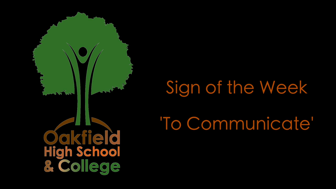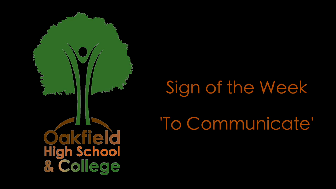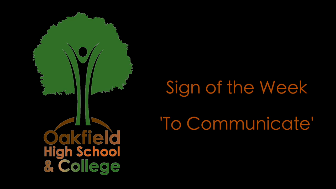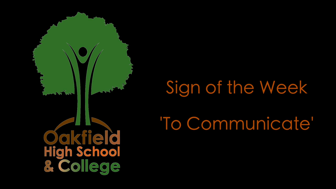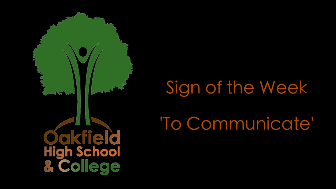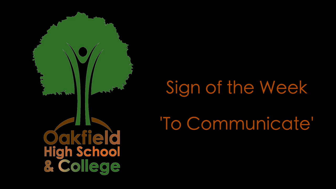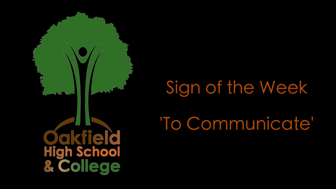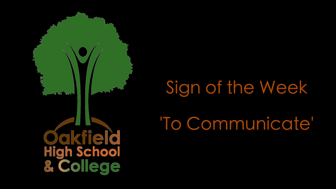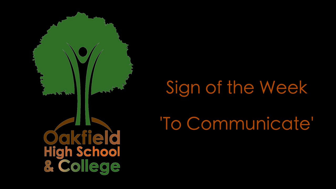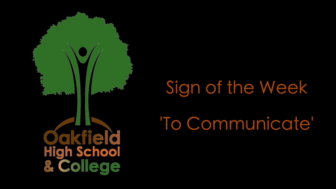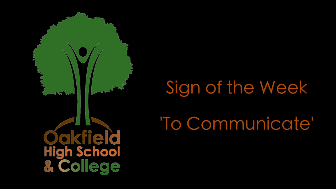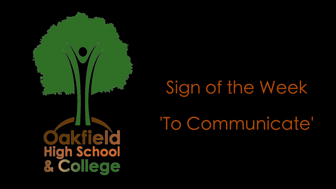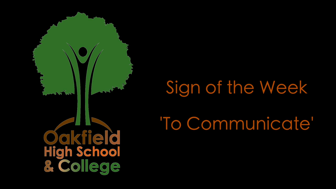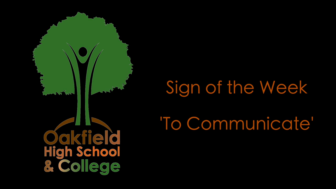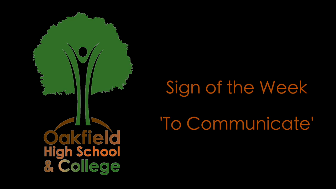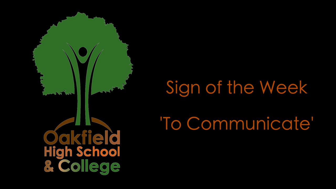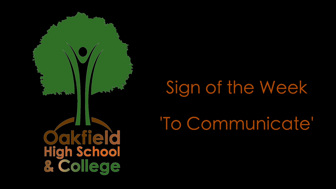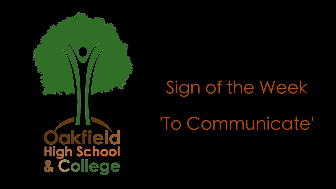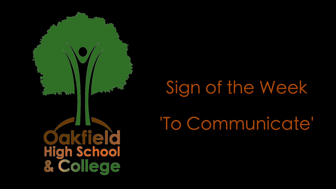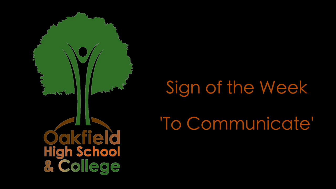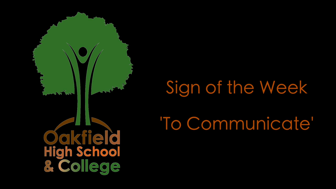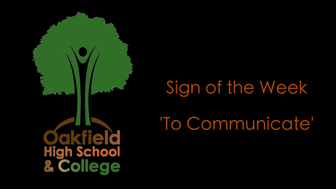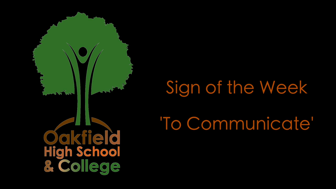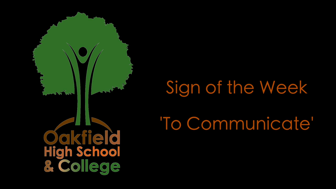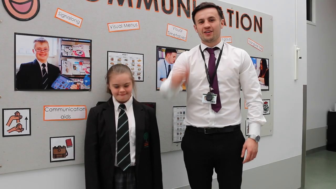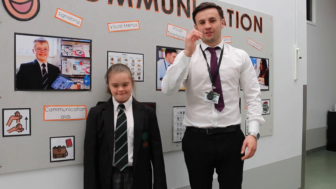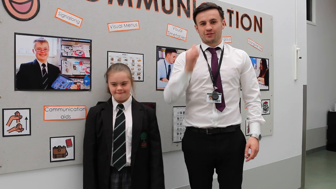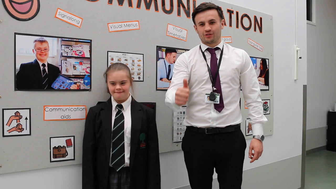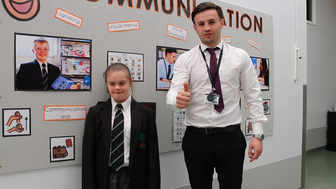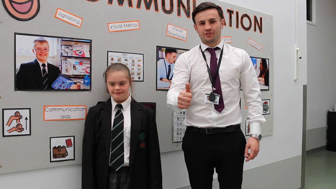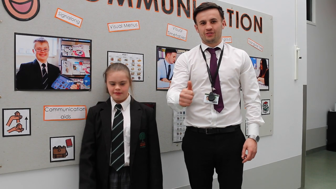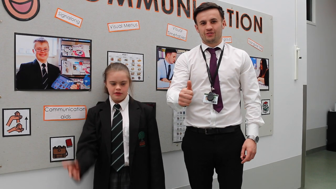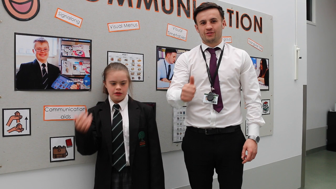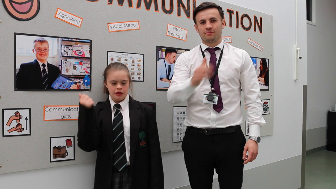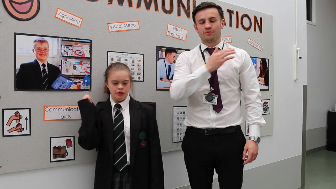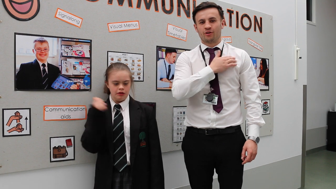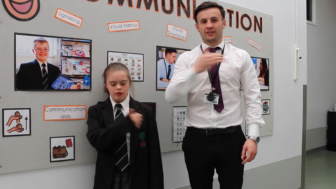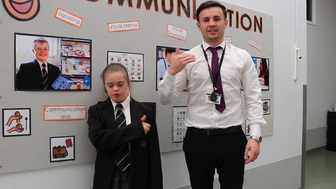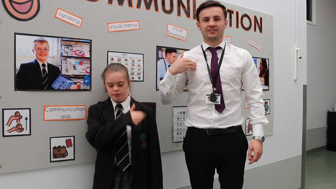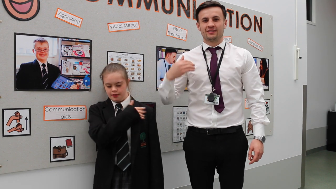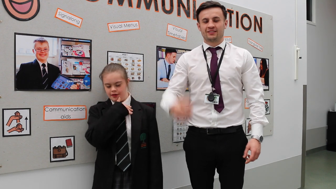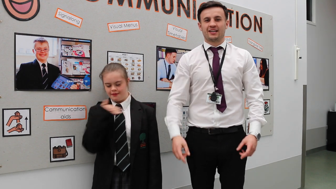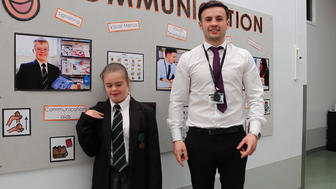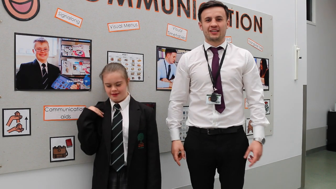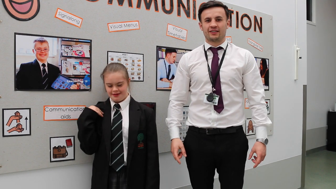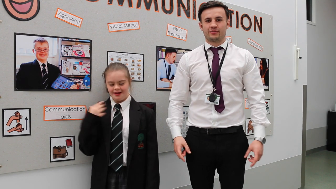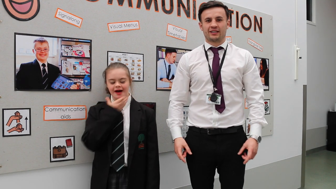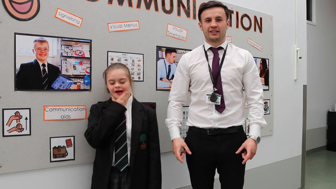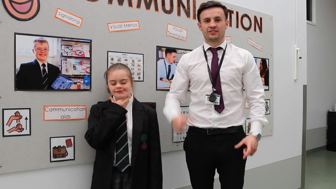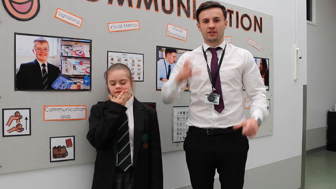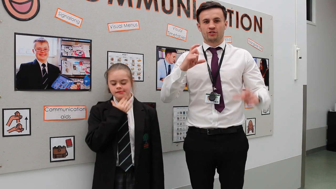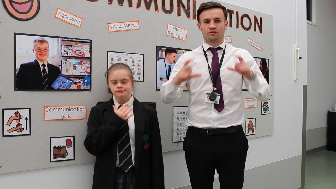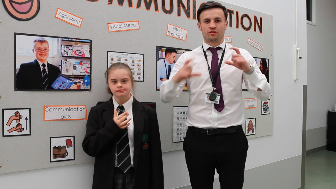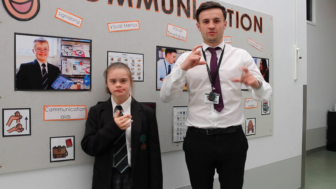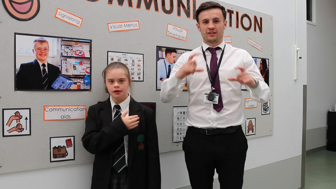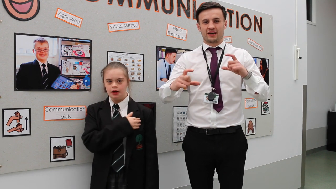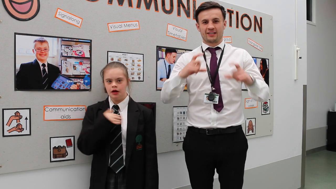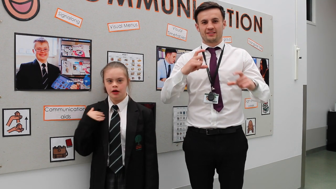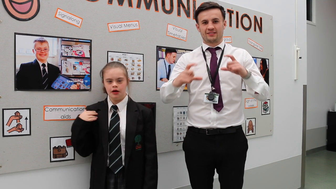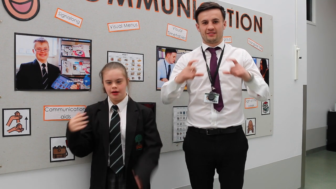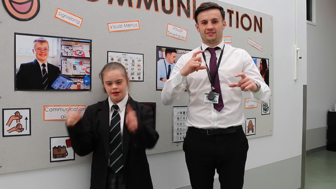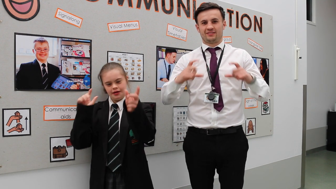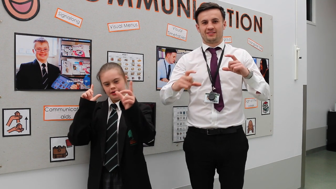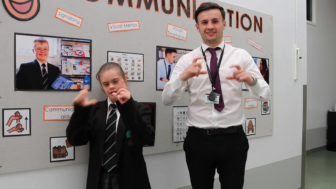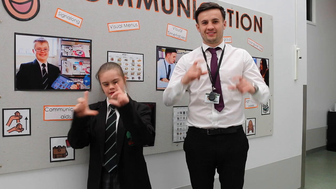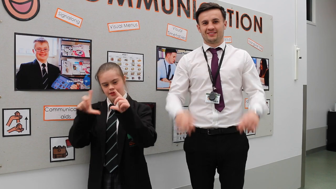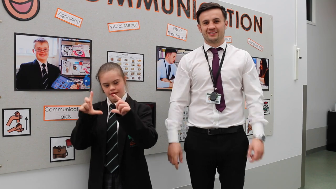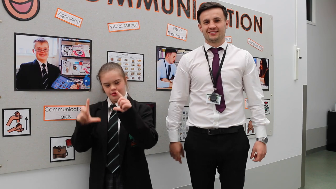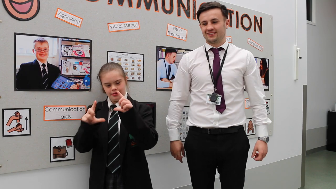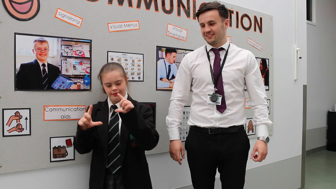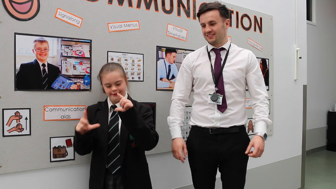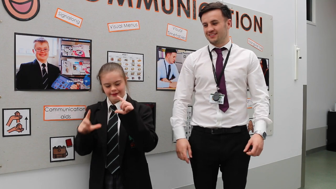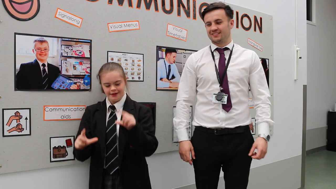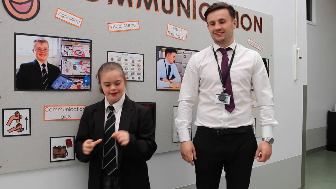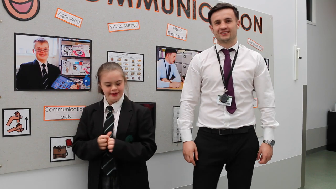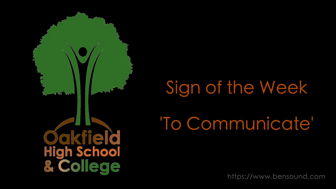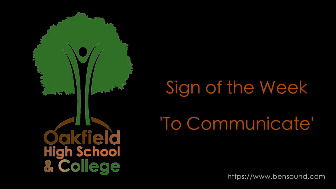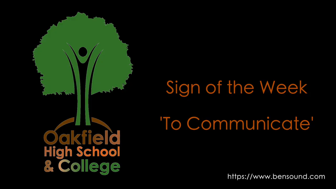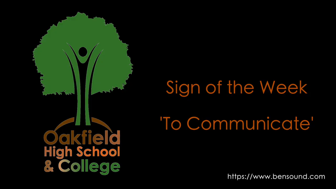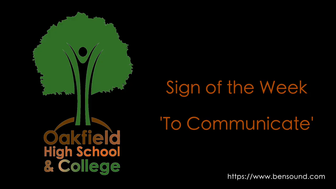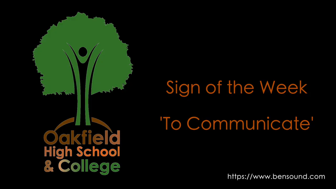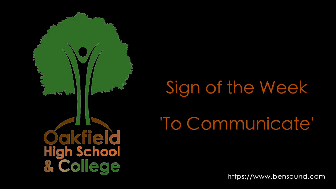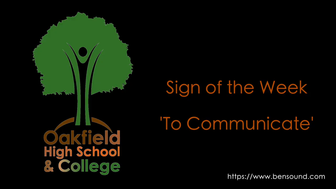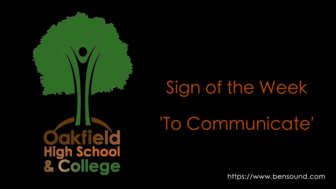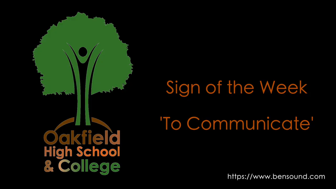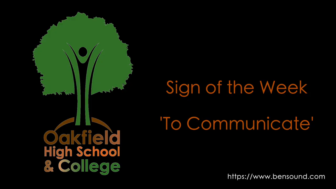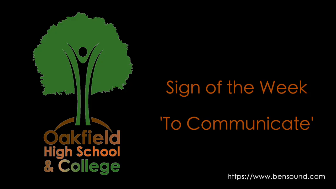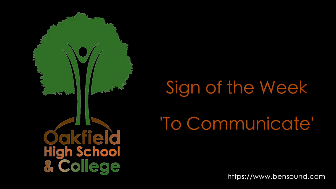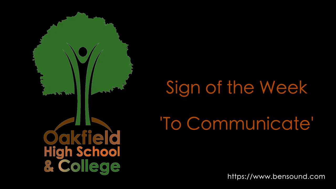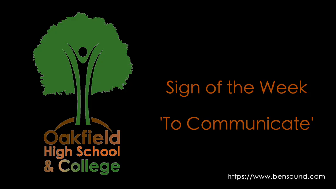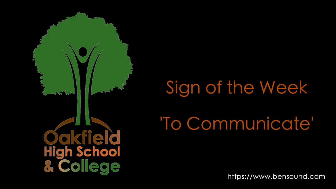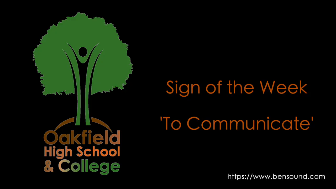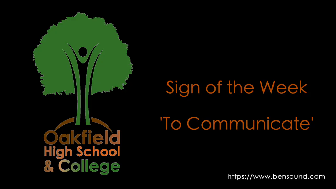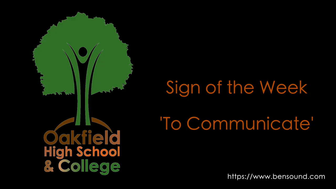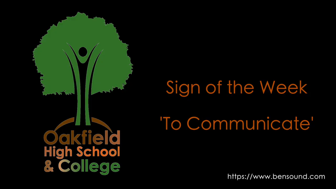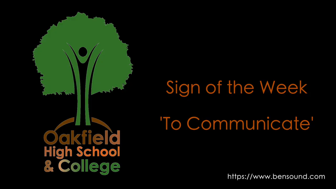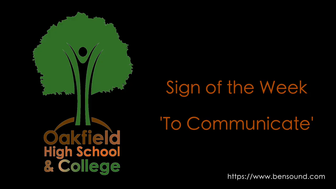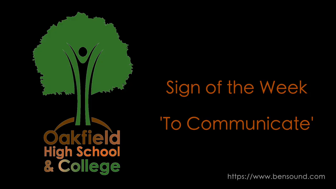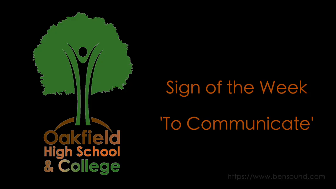Oakfield High School & College